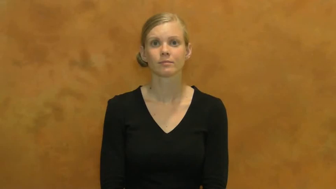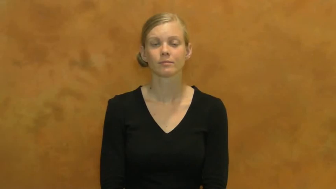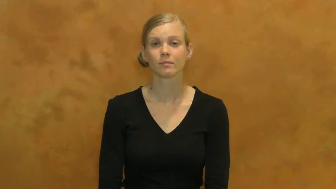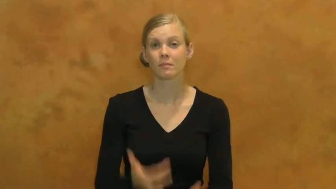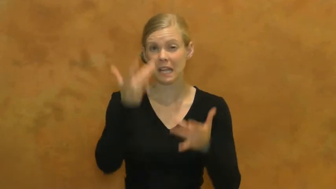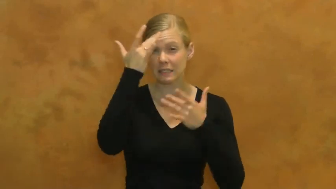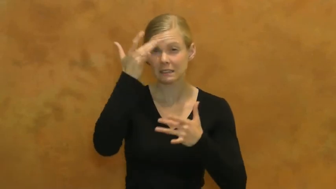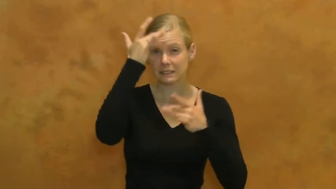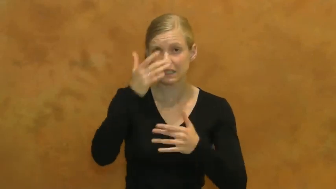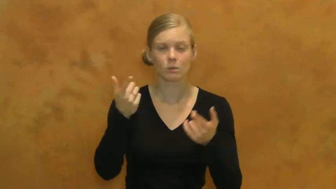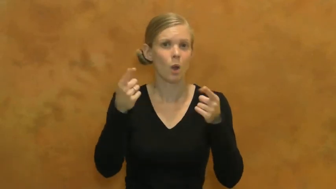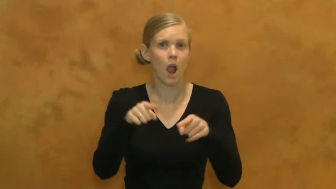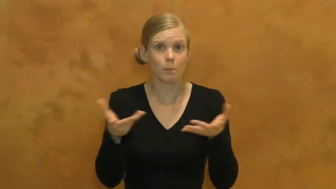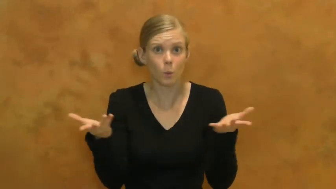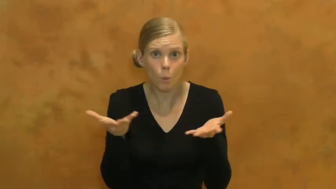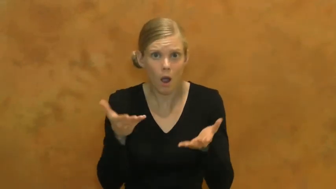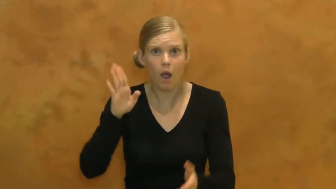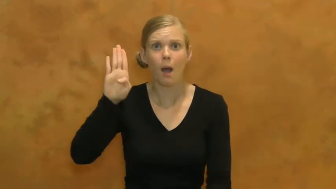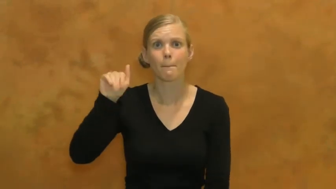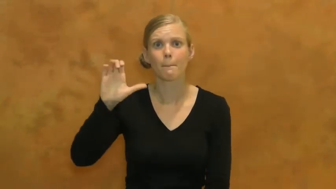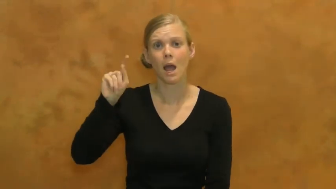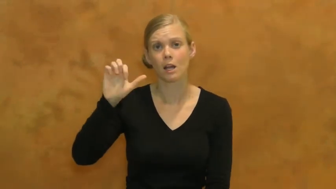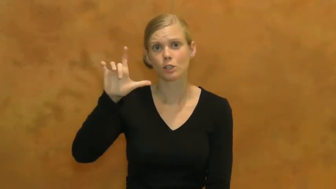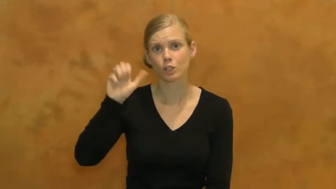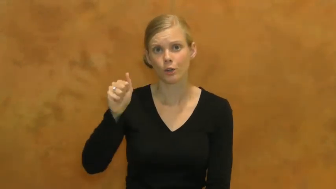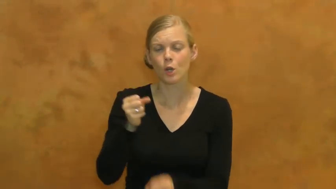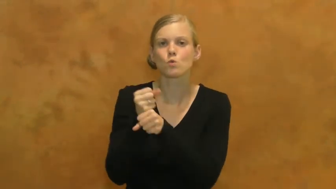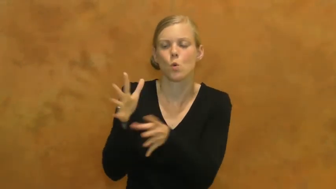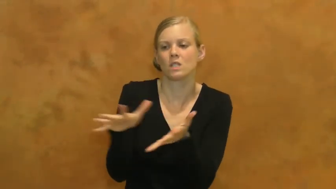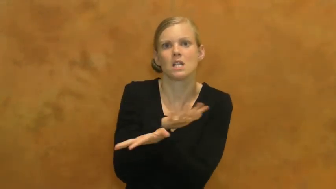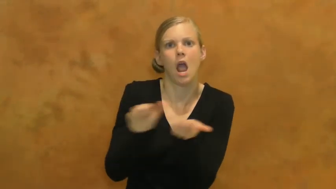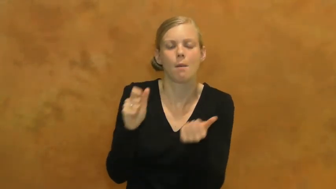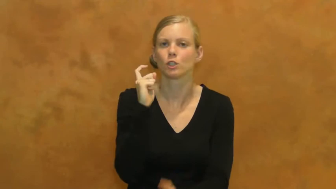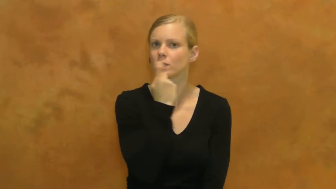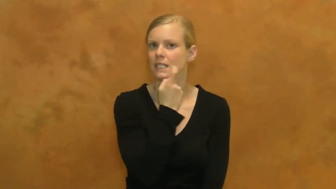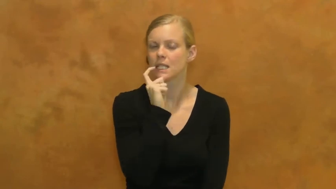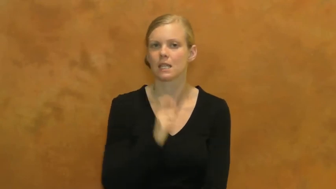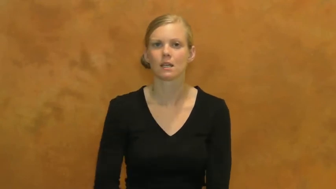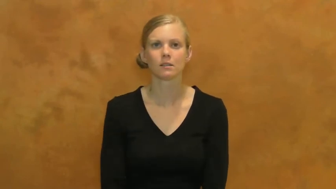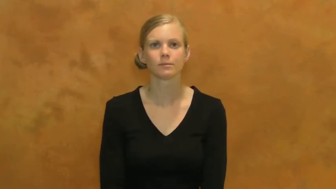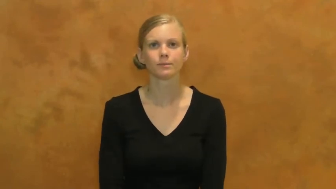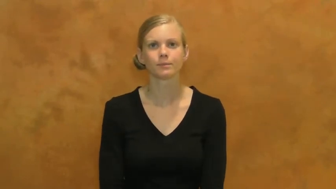tooth decay